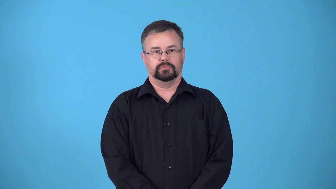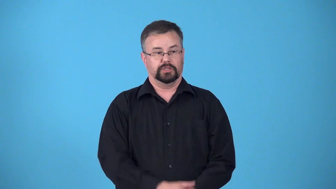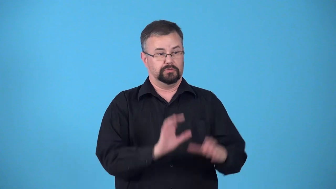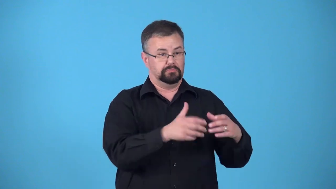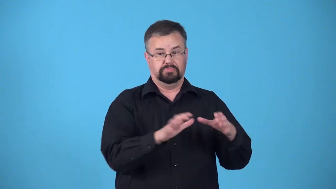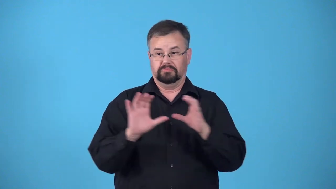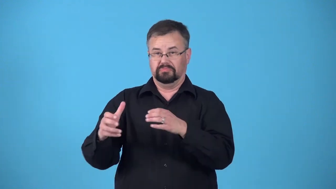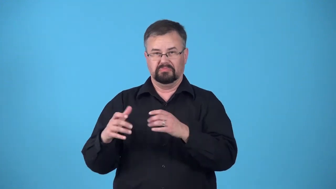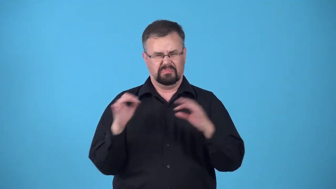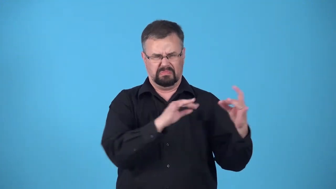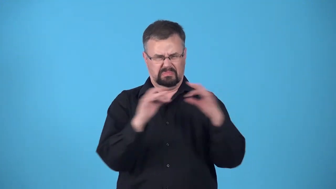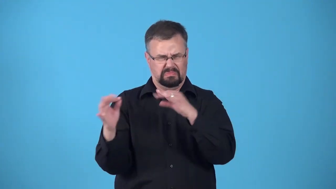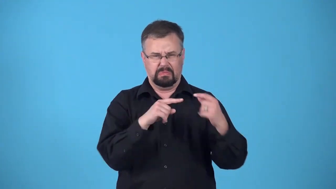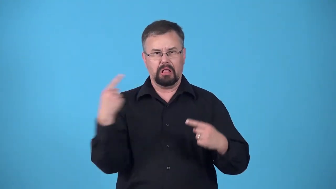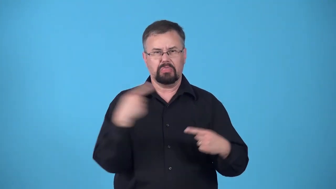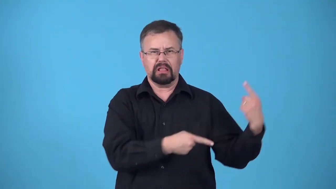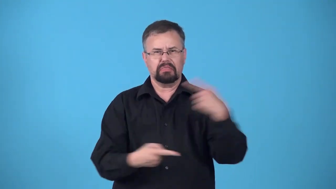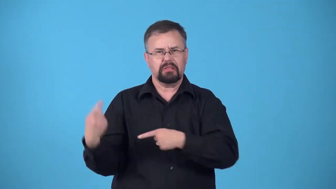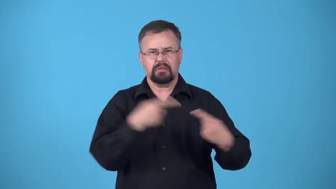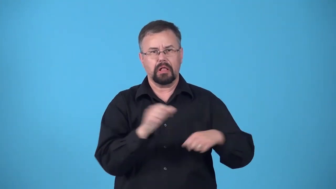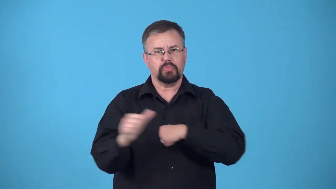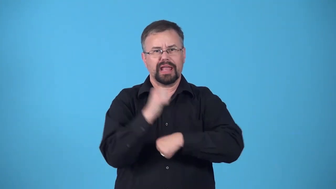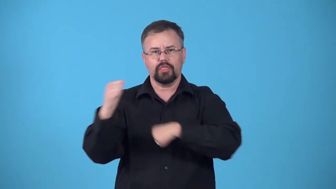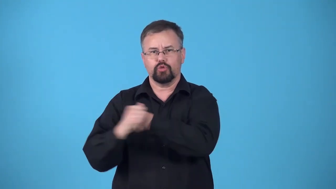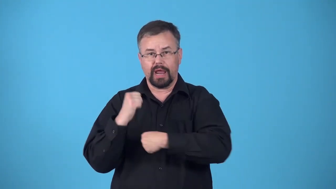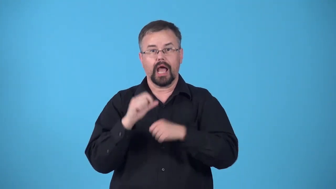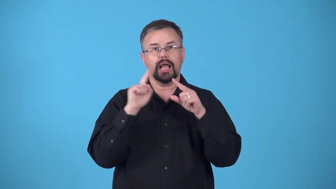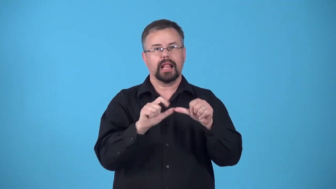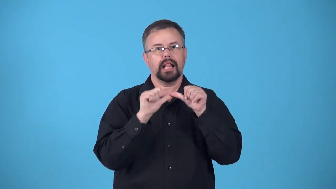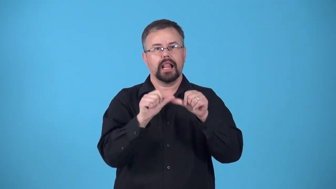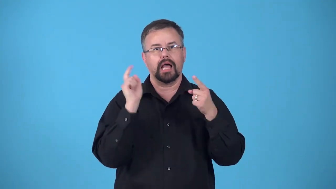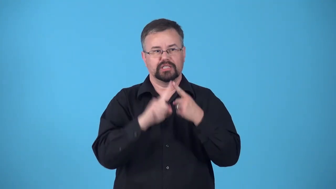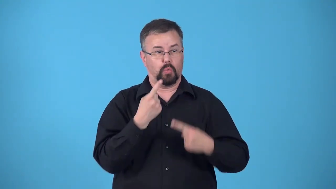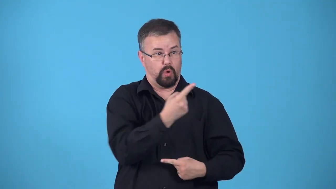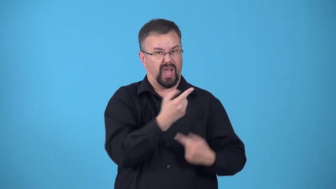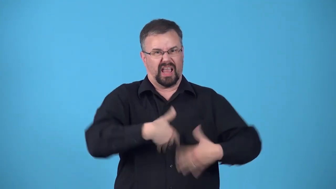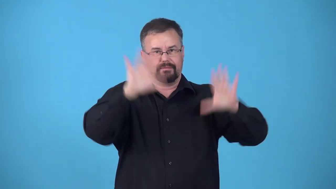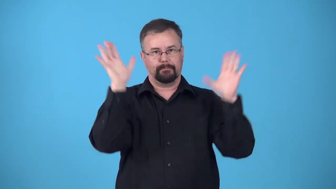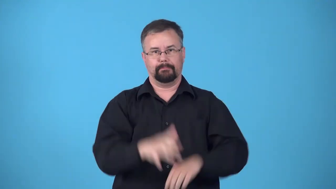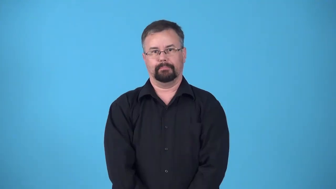chicken